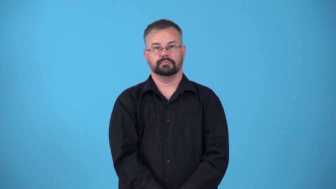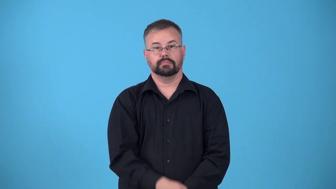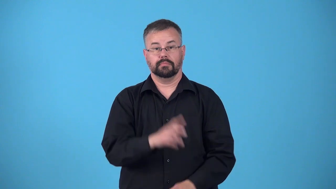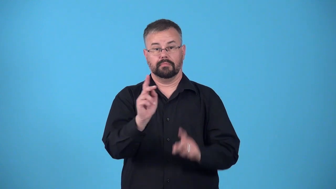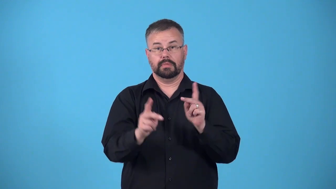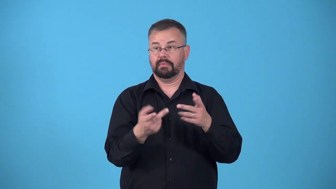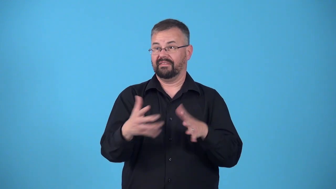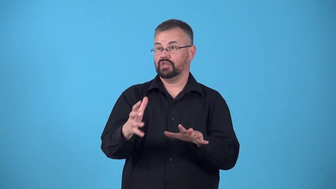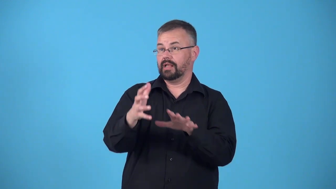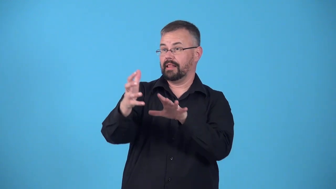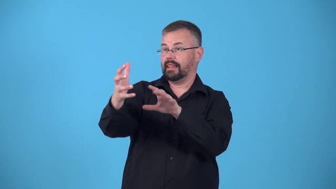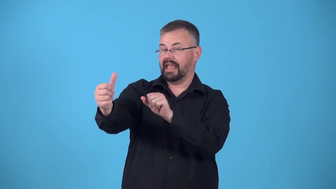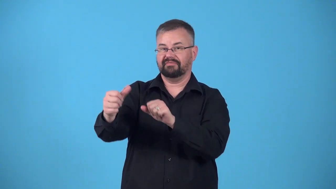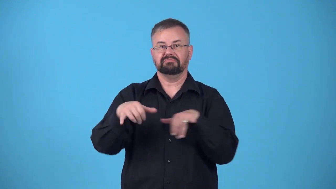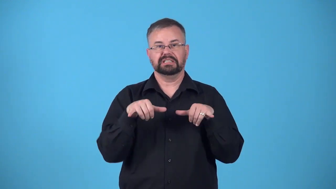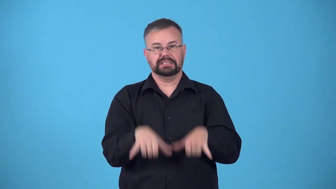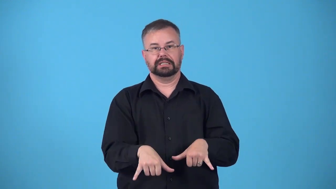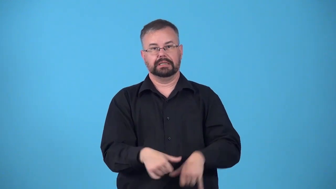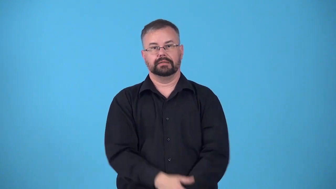wait behind,stay behind